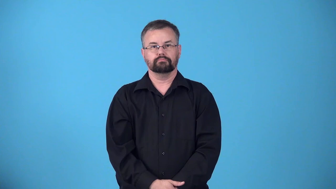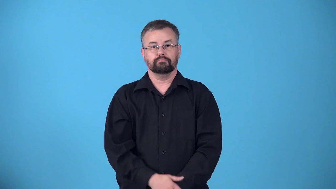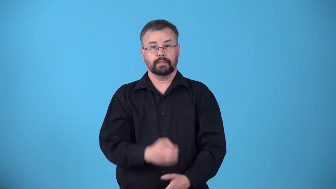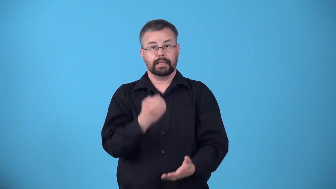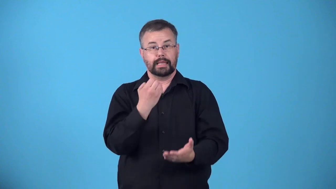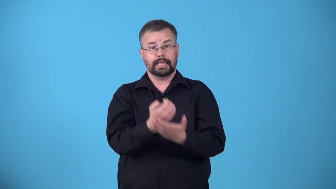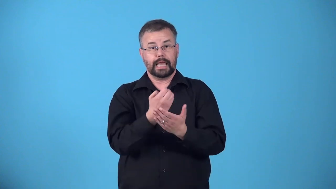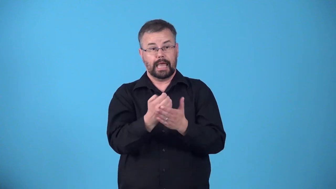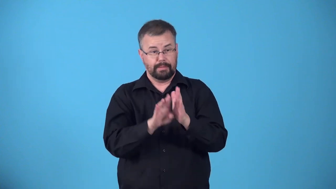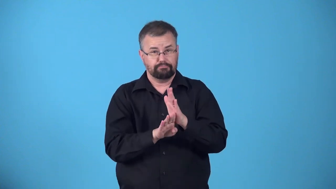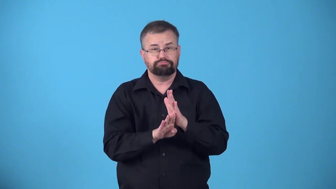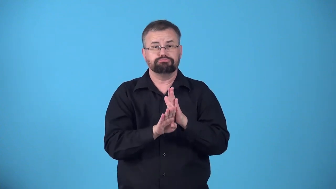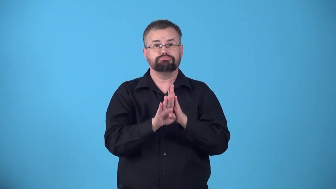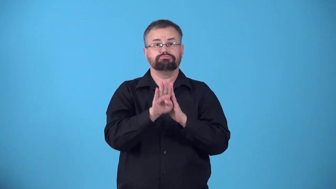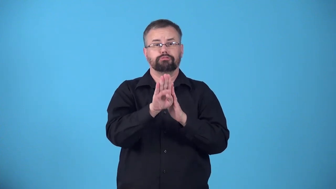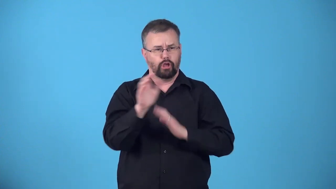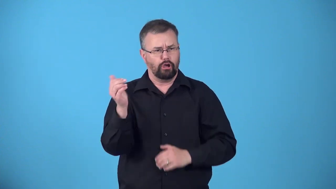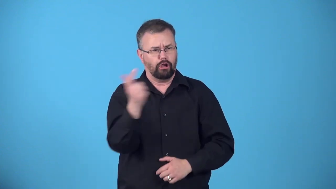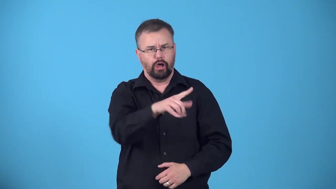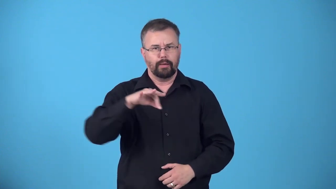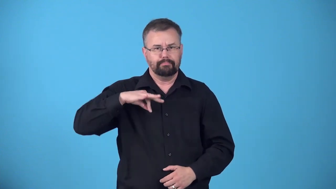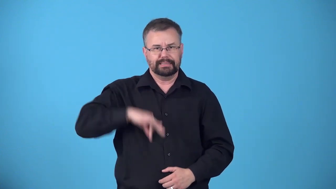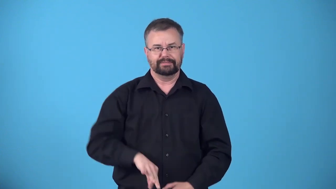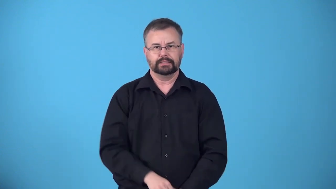a rising tide lifts all boats